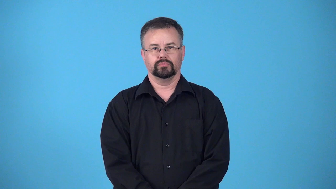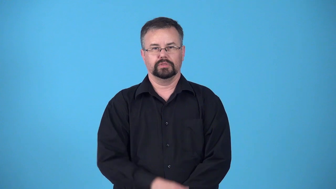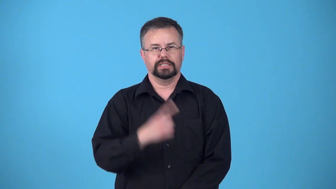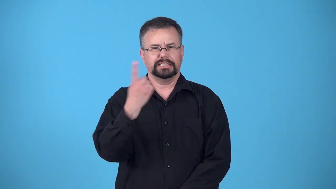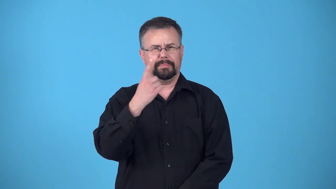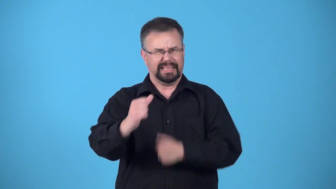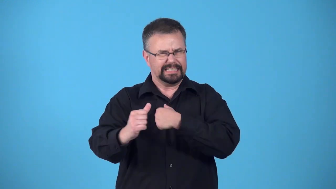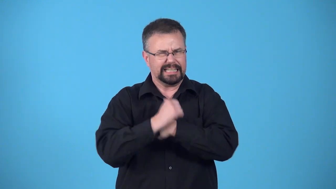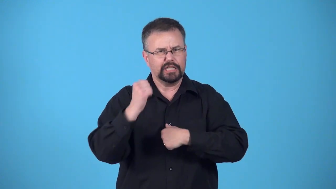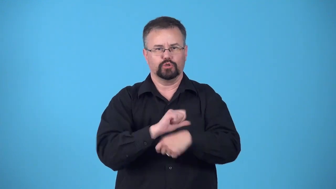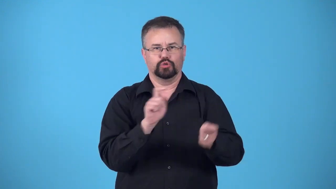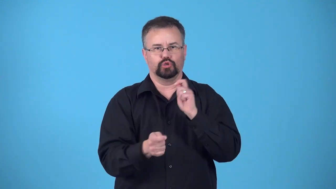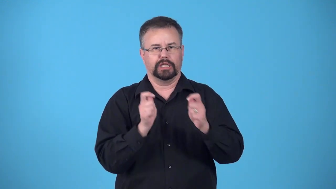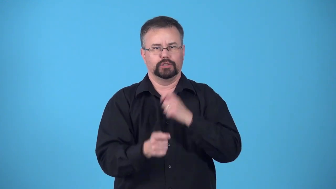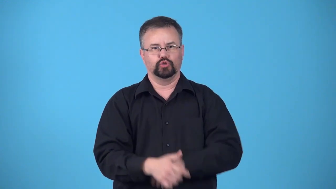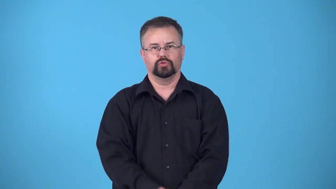third rail